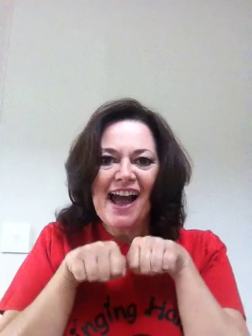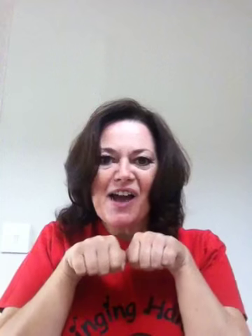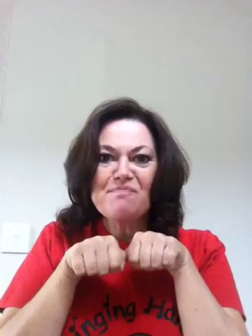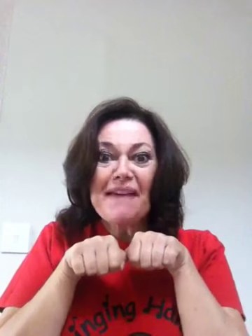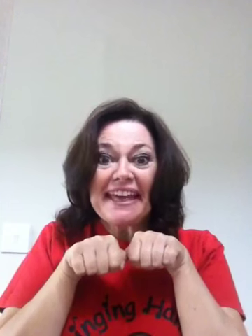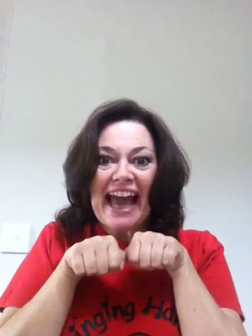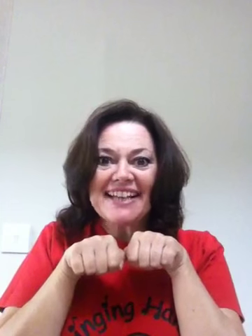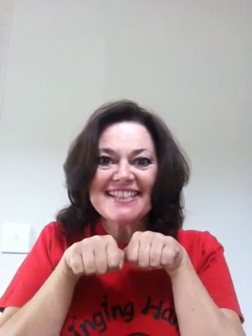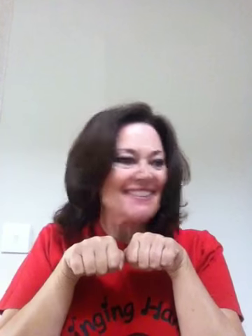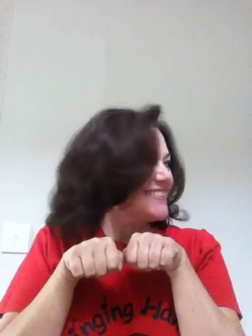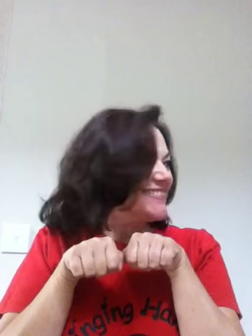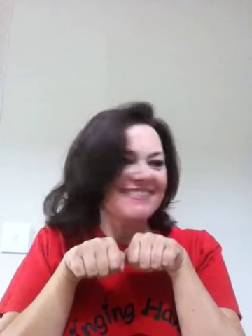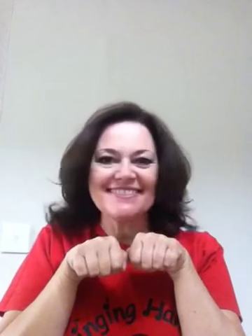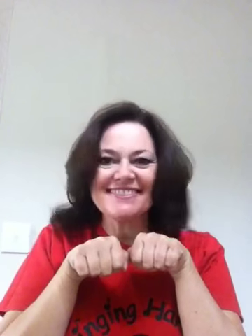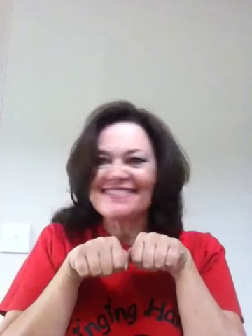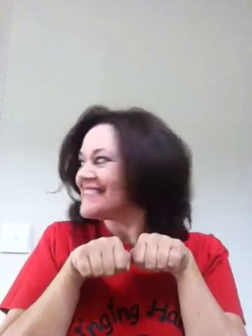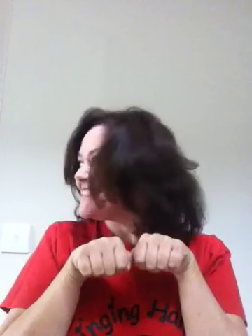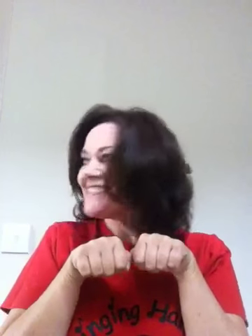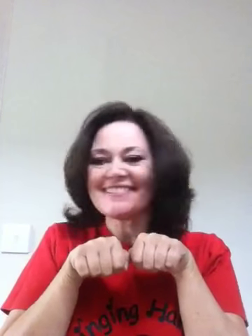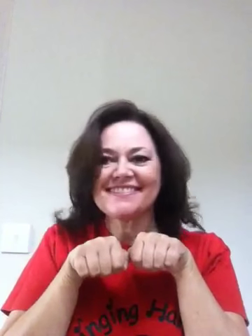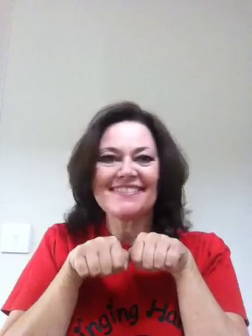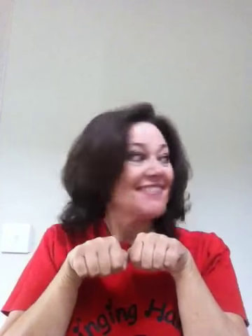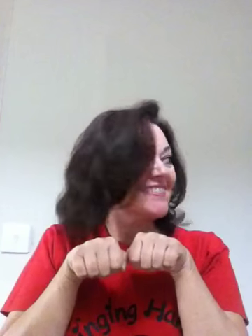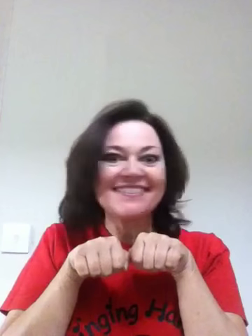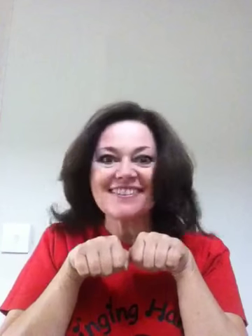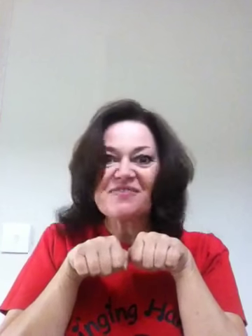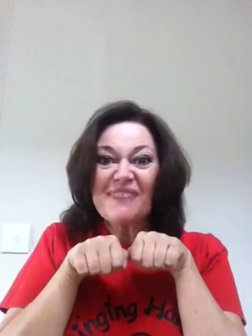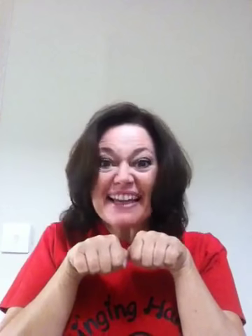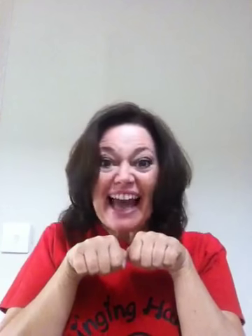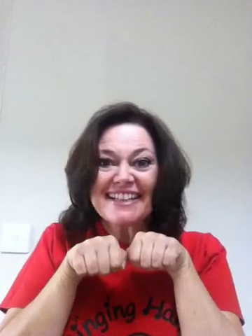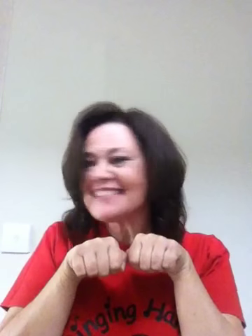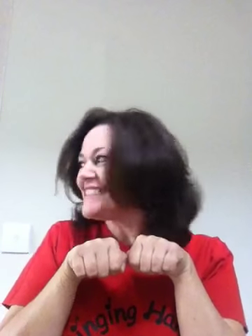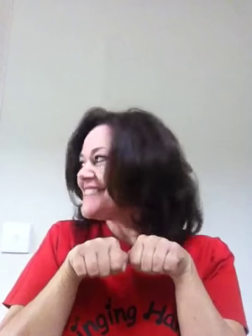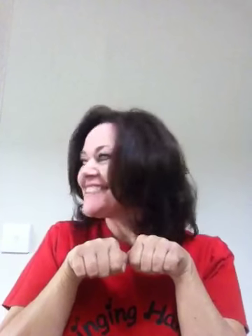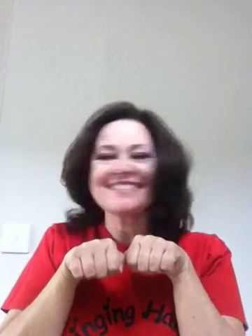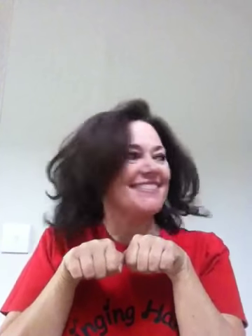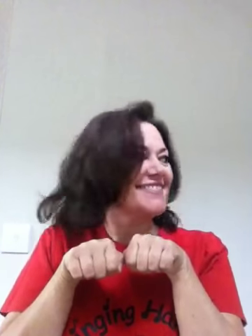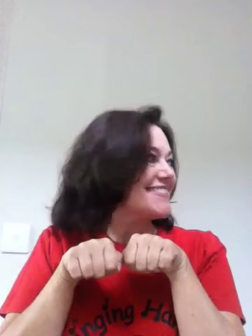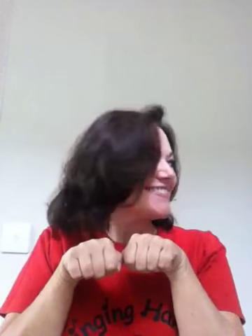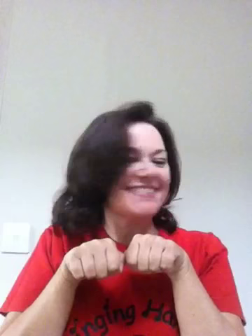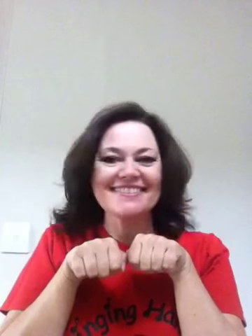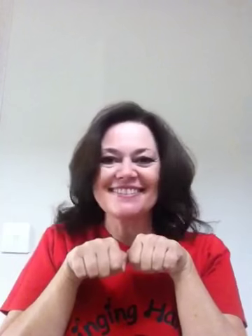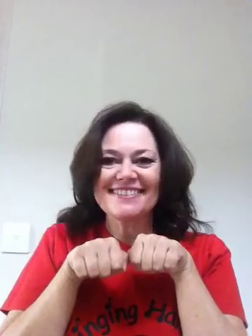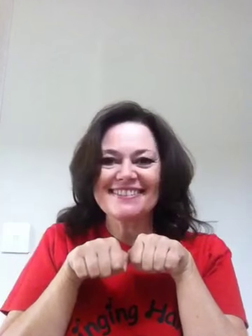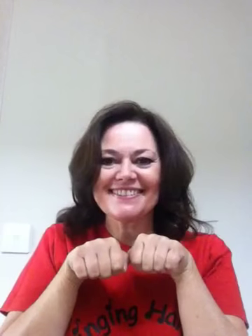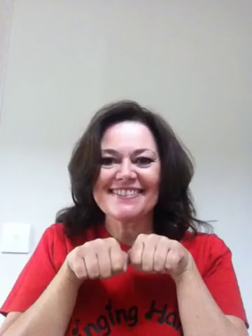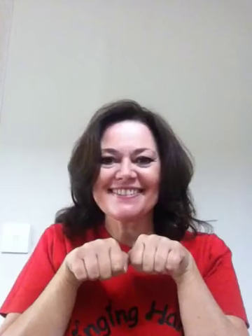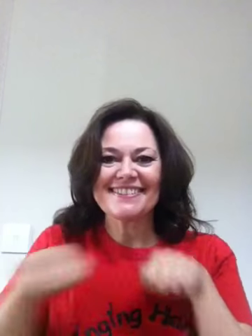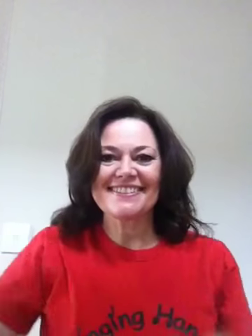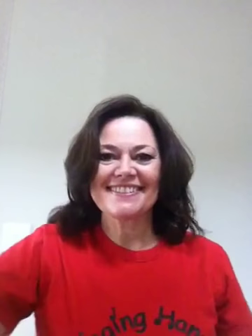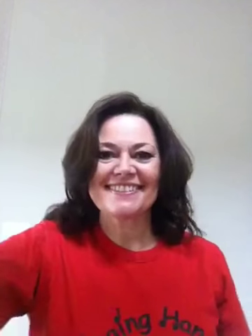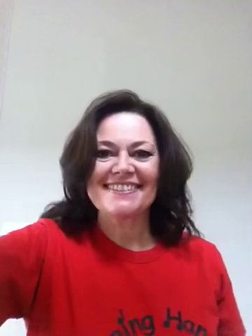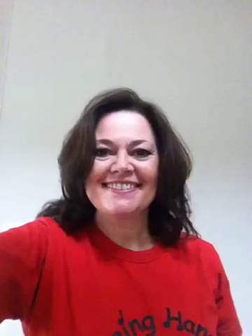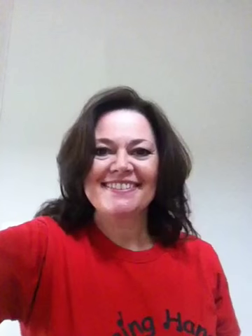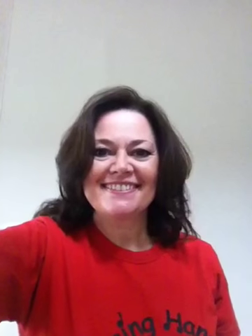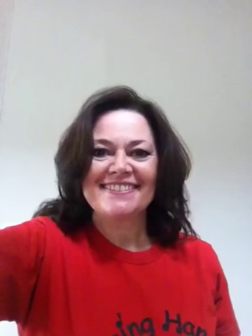MEERKAT